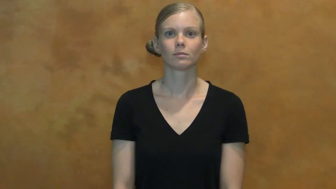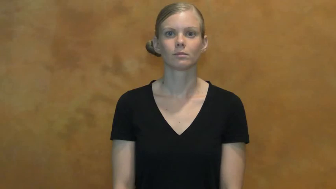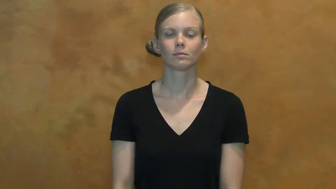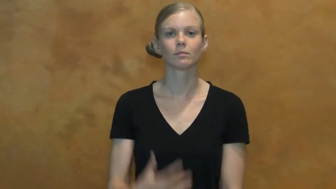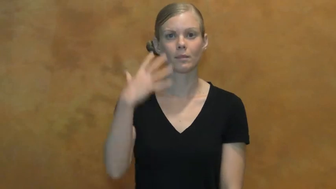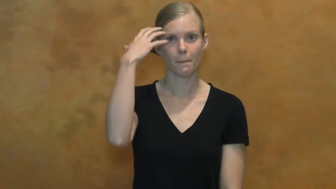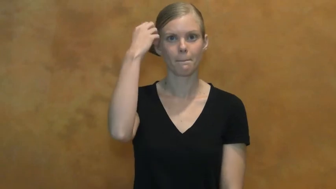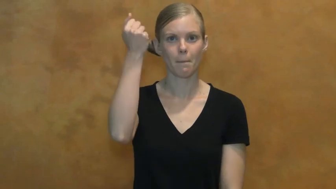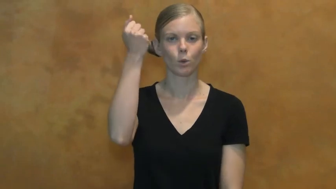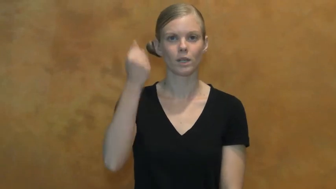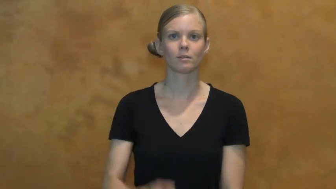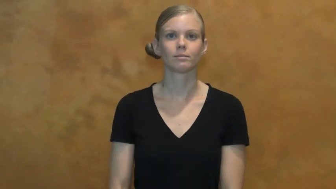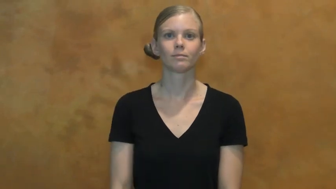memory